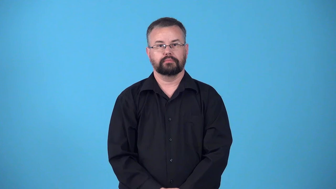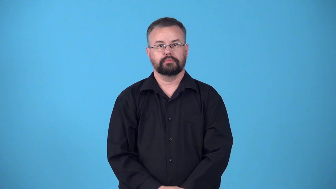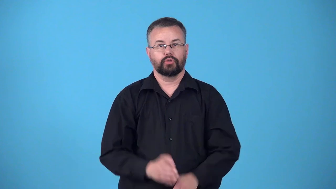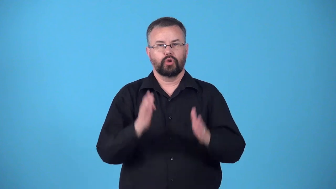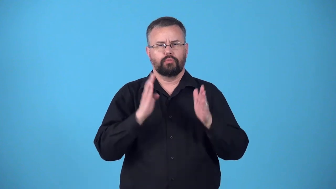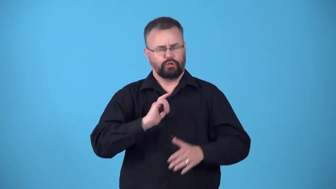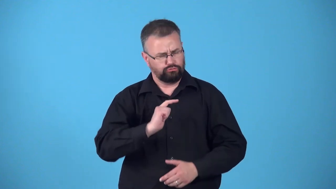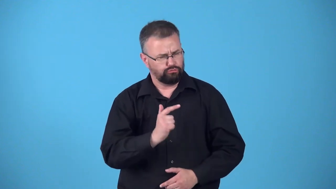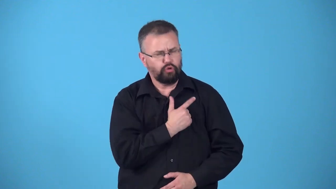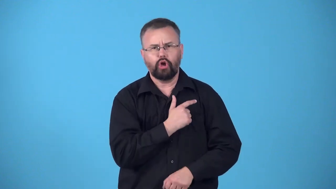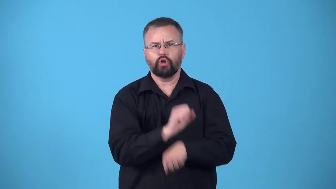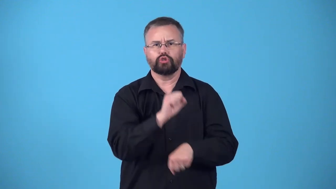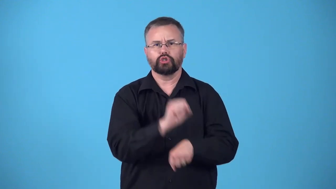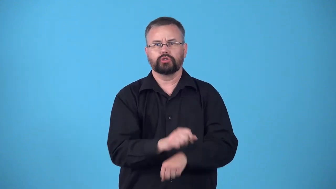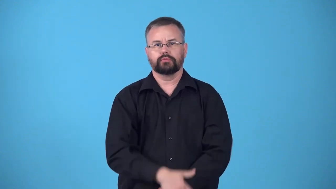good soldier